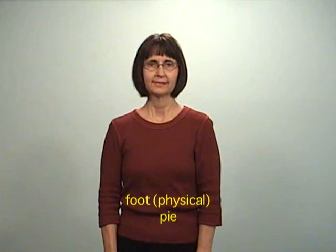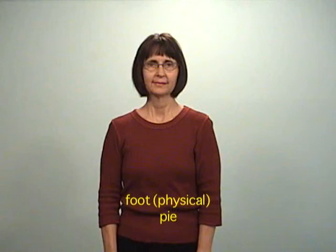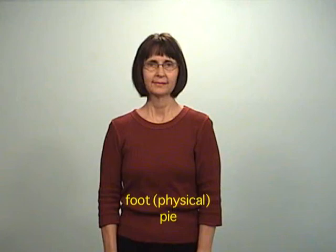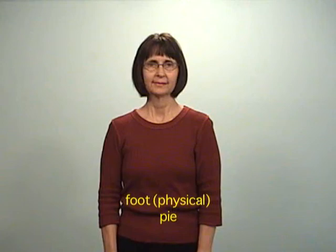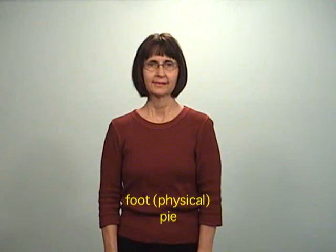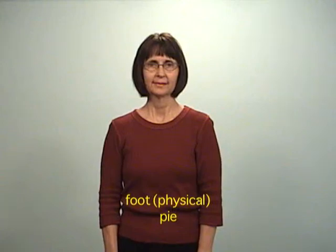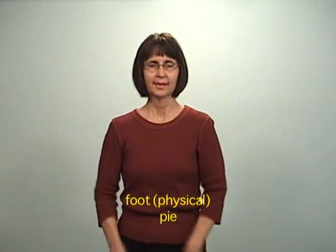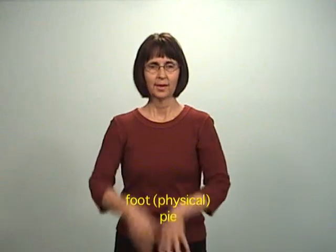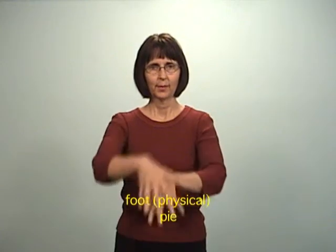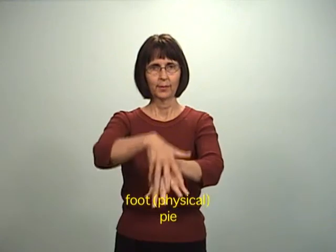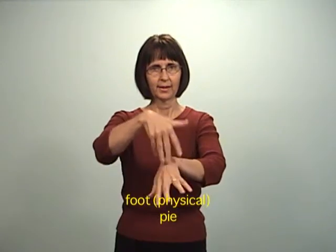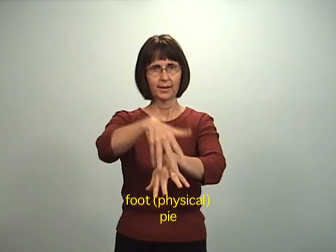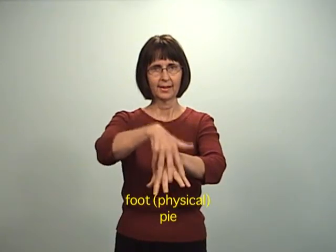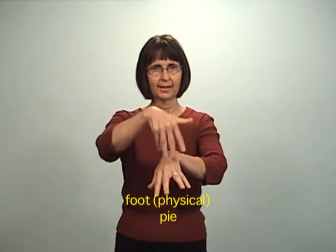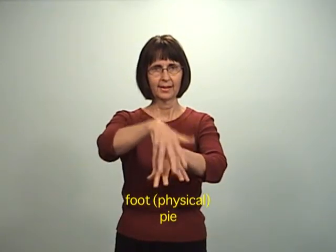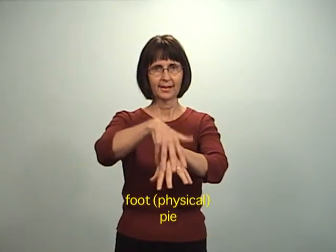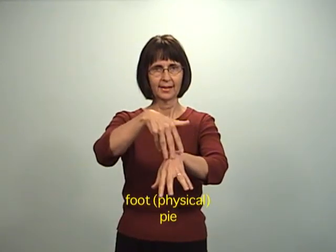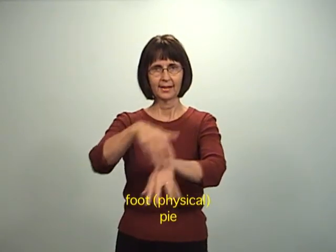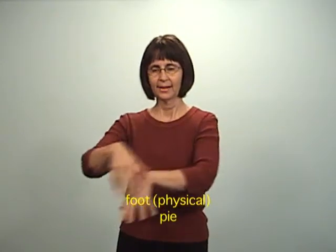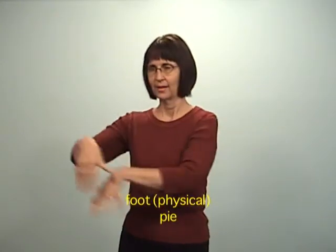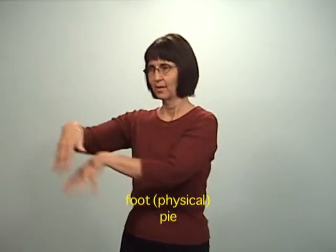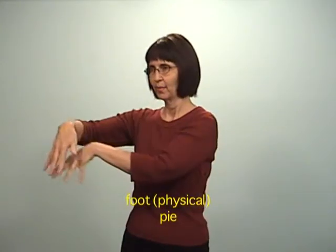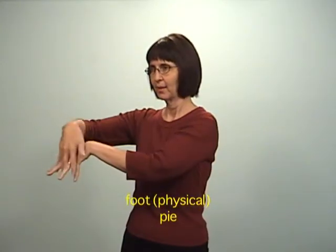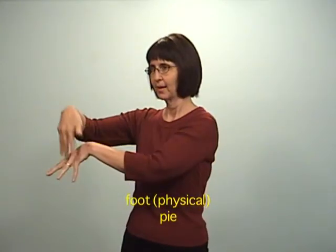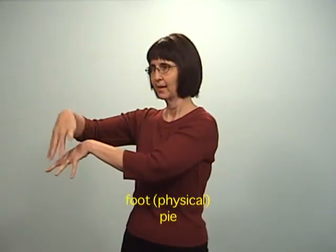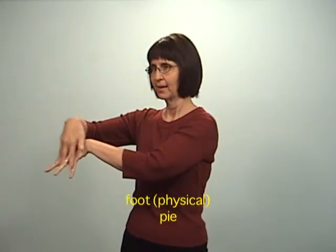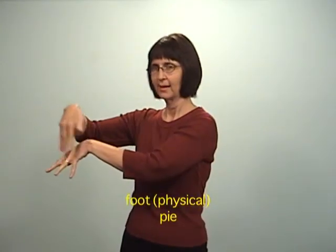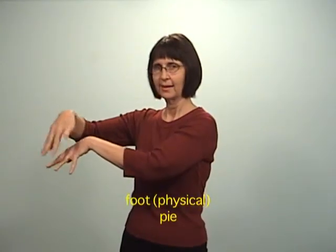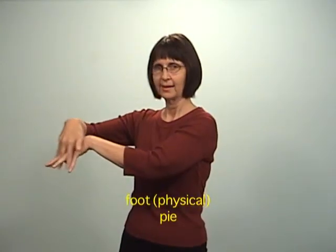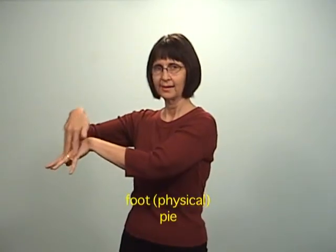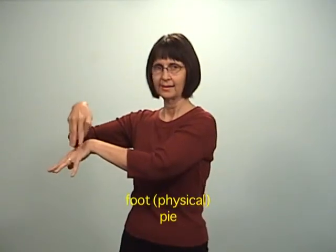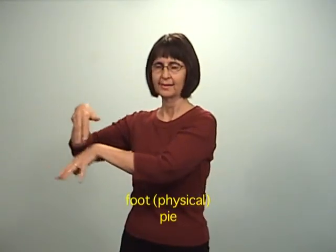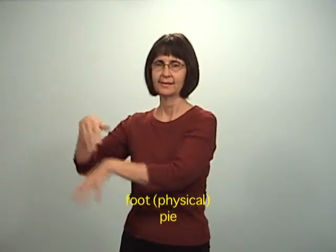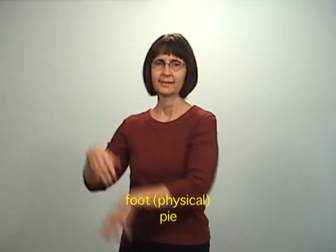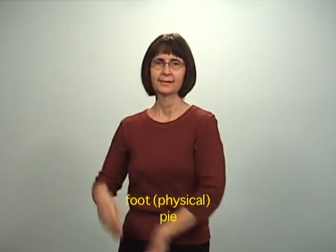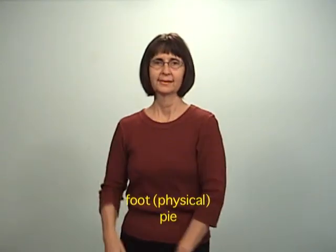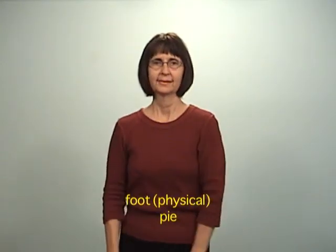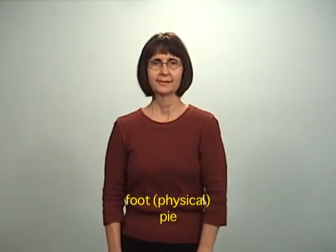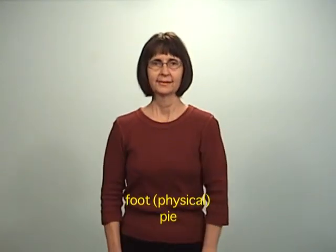Foot (physical)